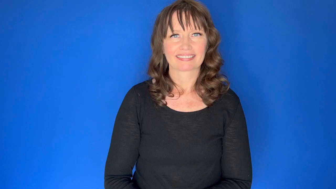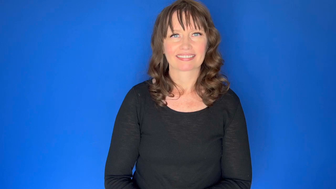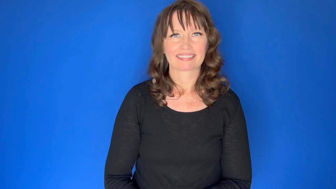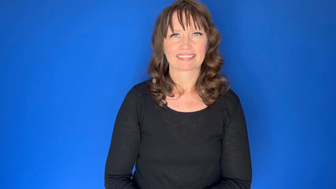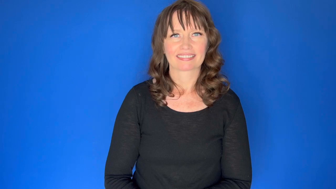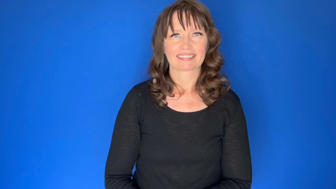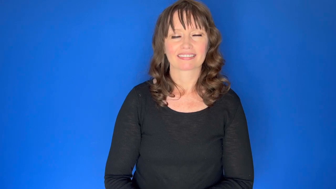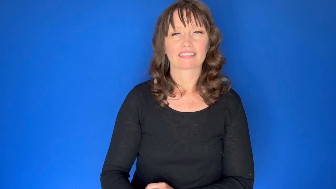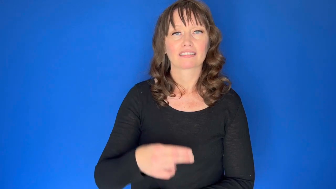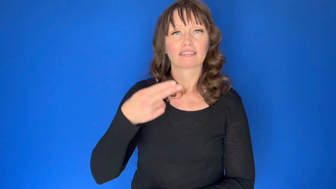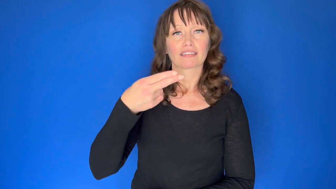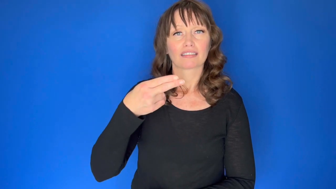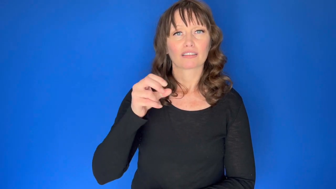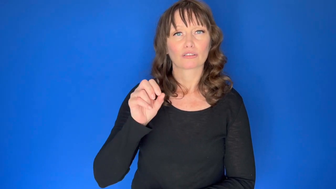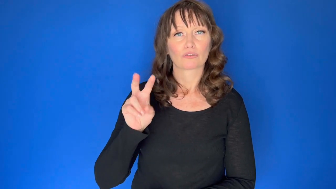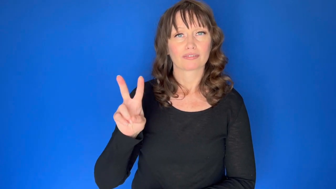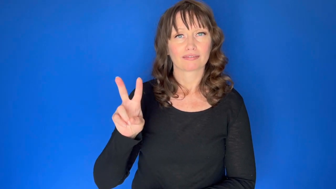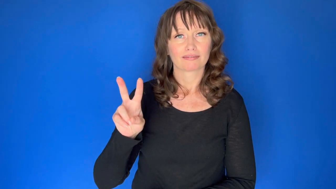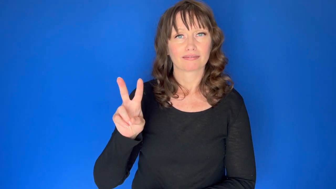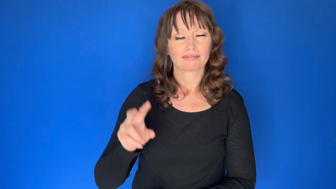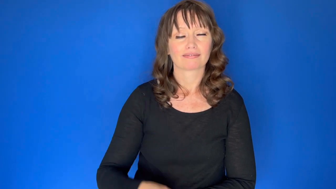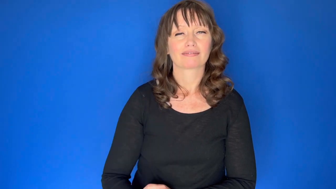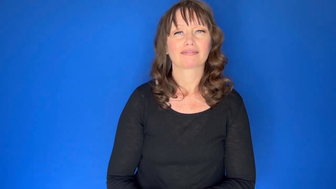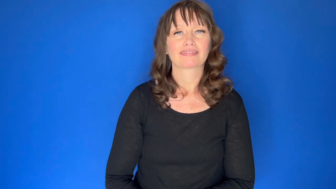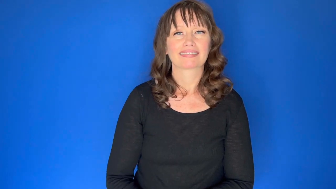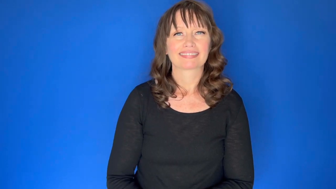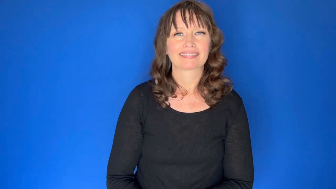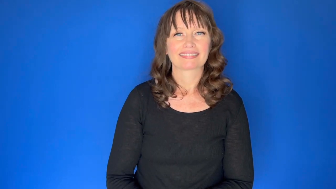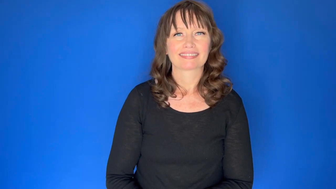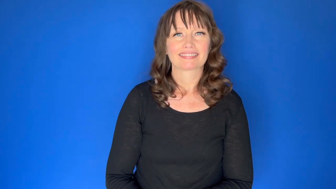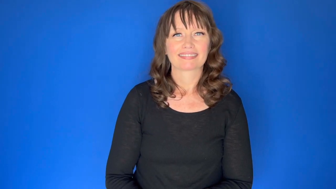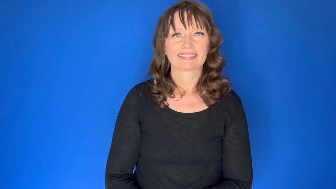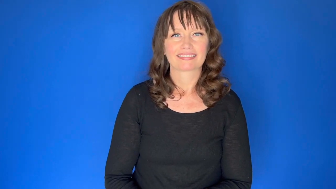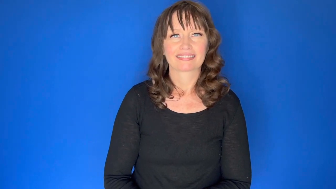HOV